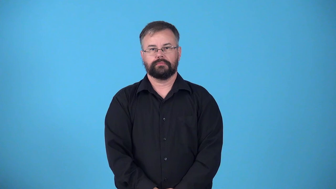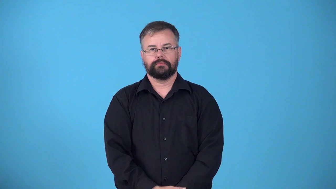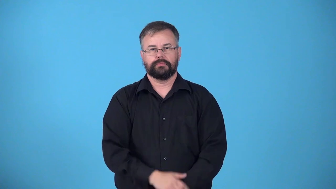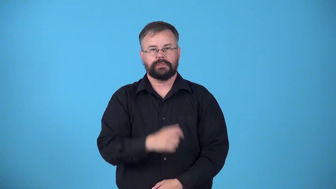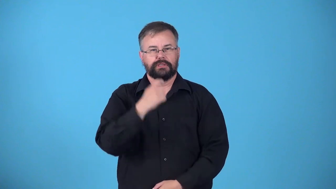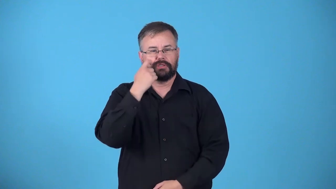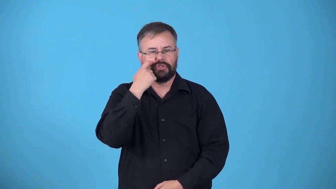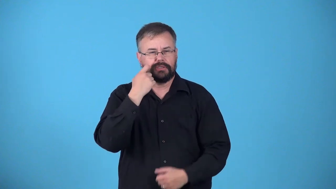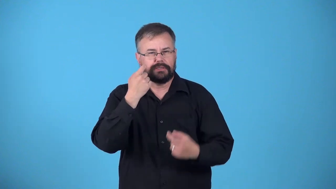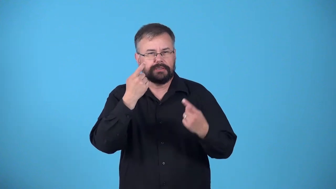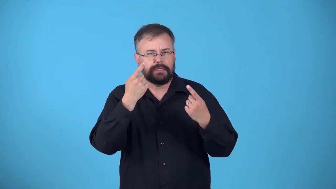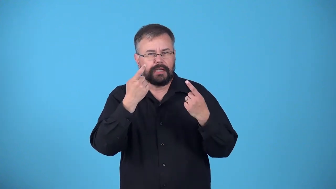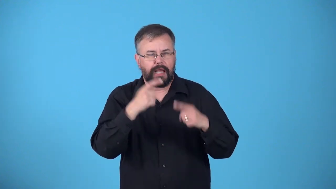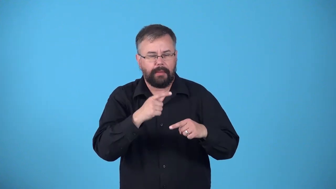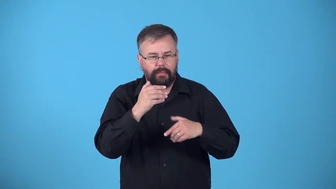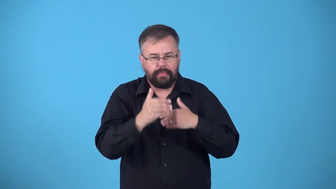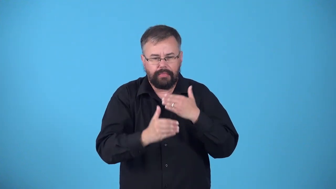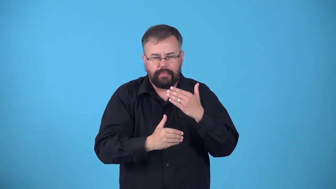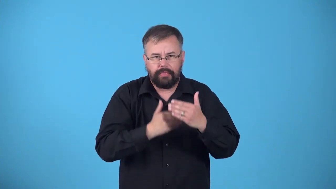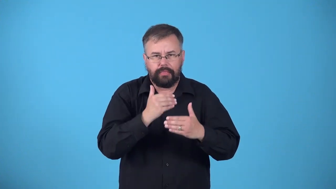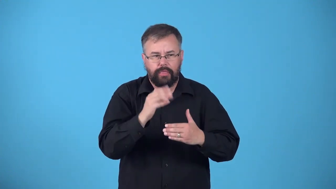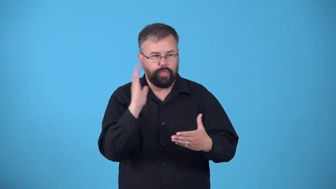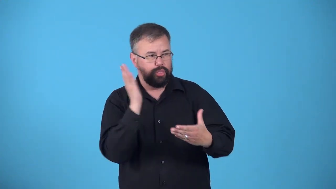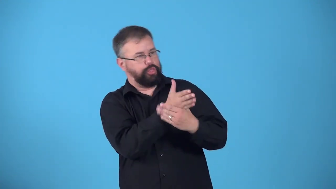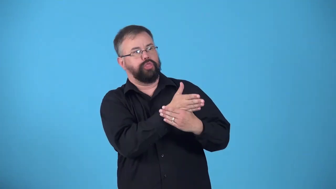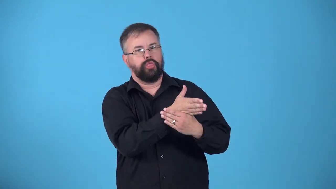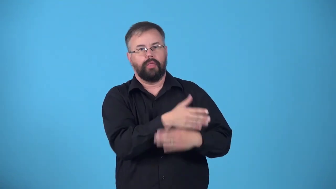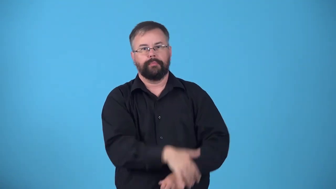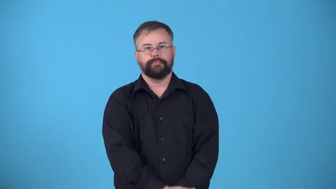hardly